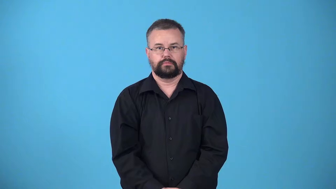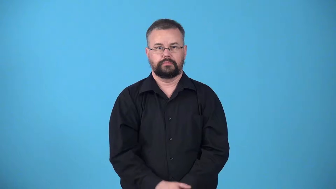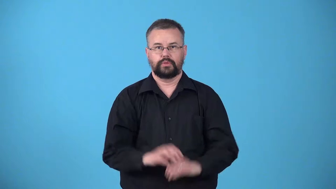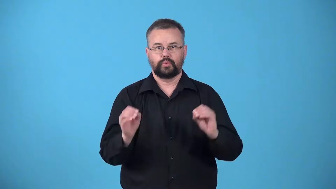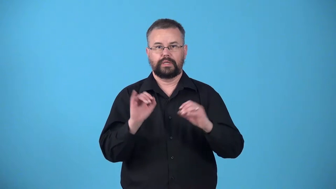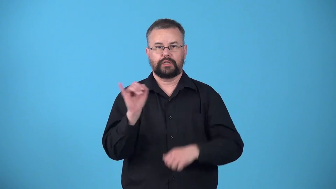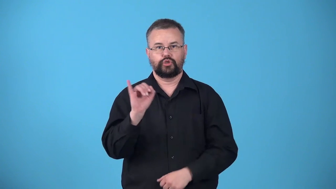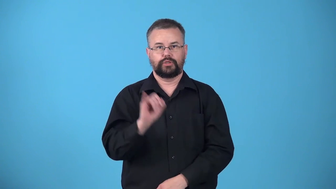uninsured